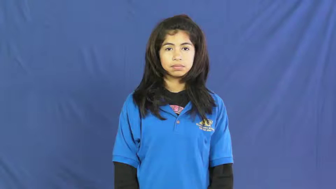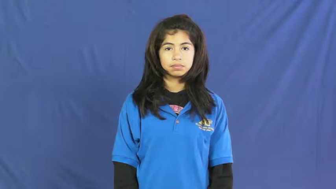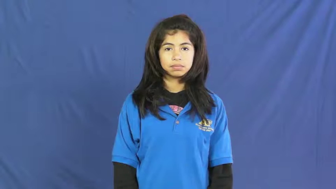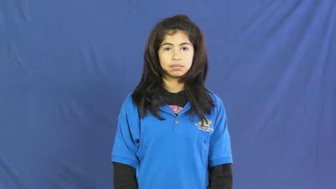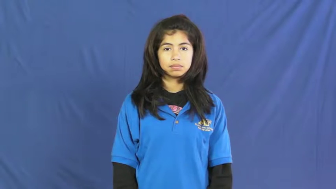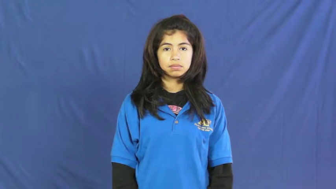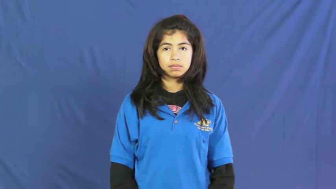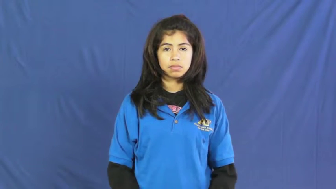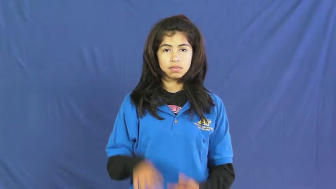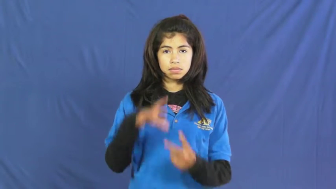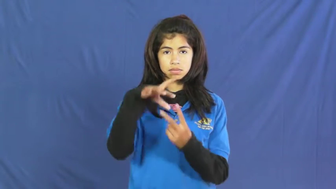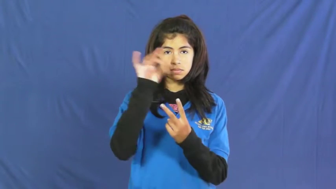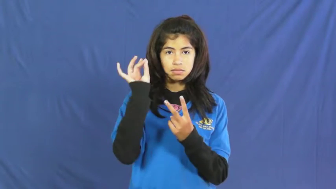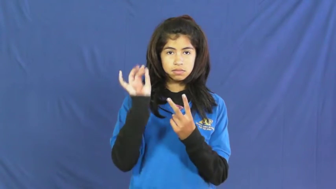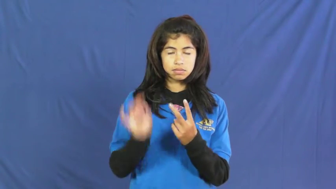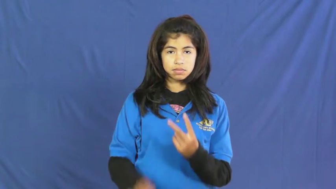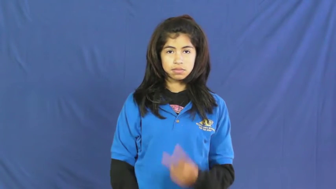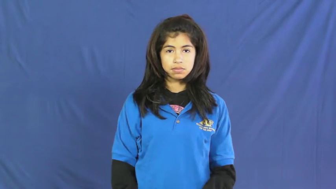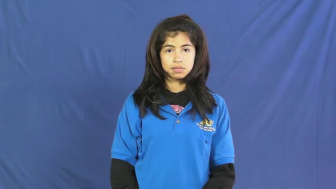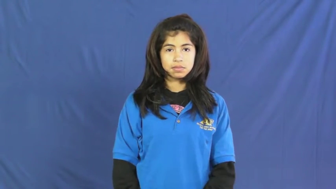pick